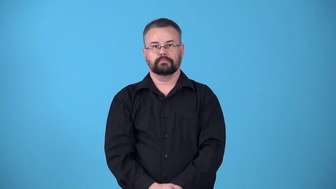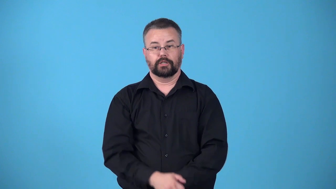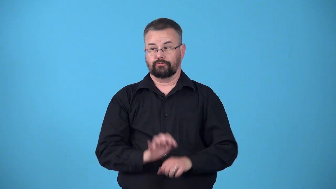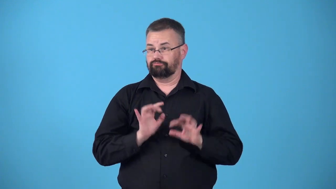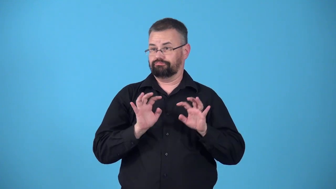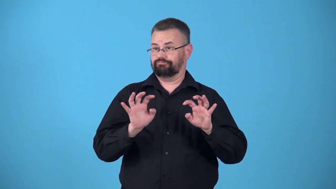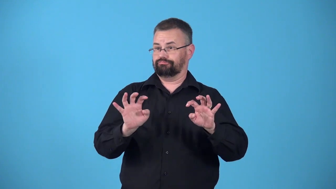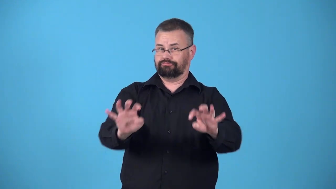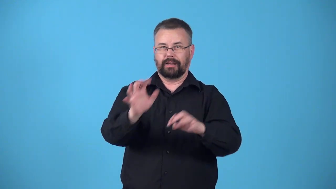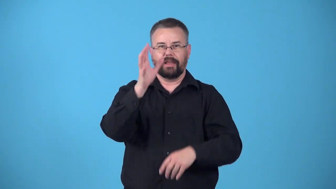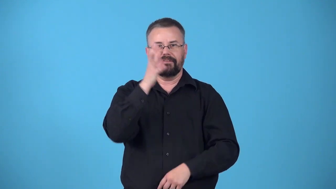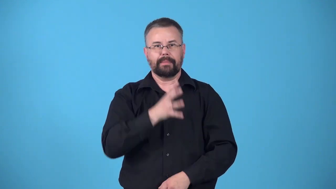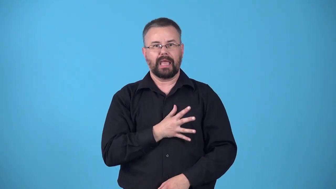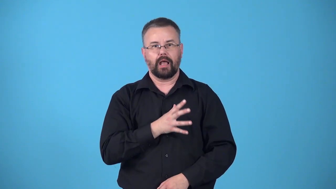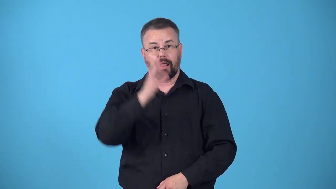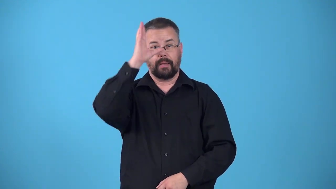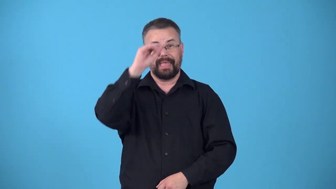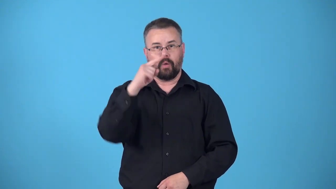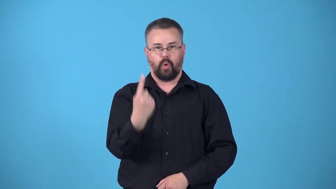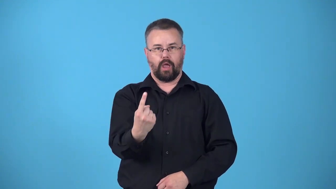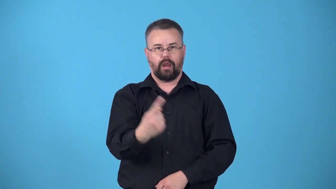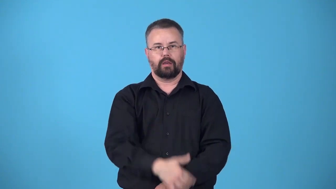rooster in the hen house